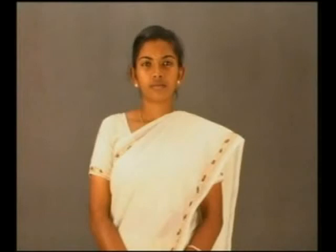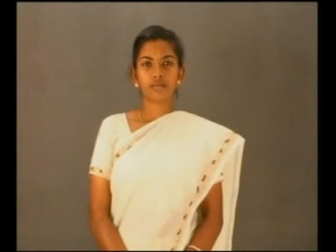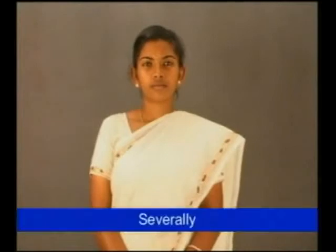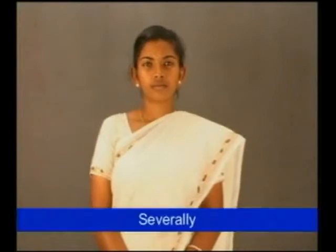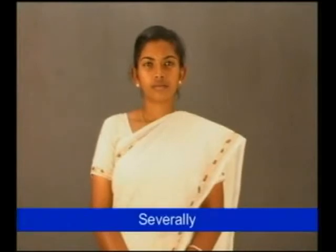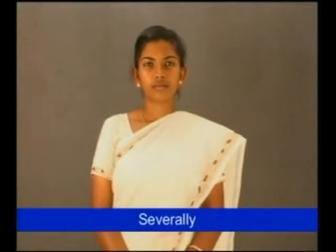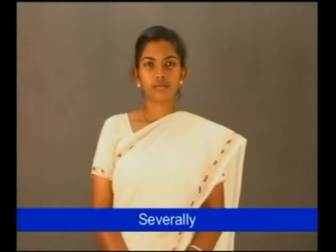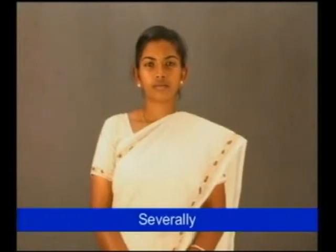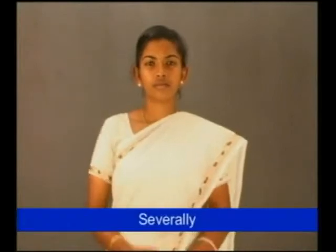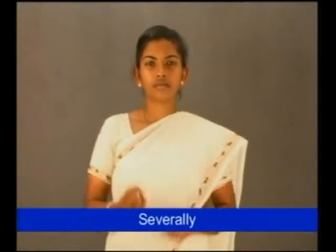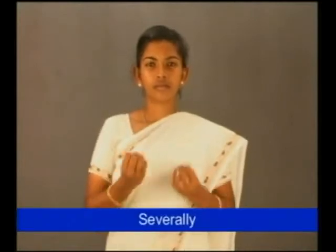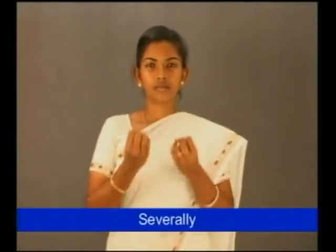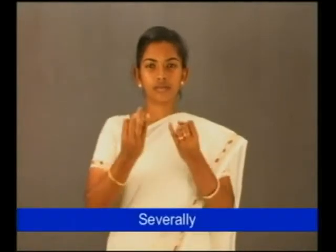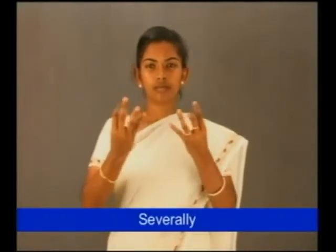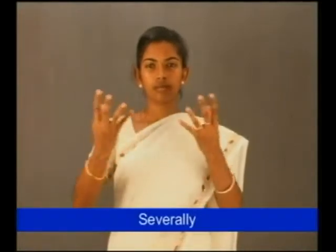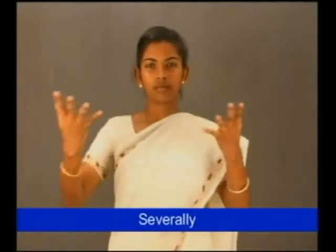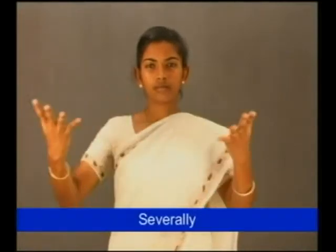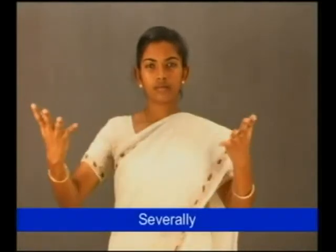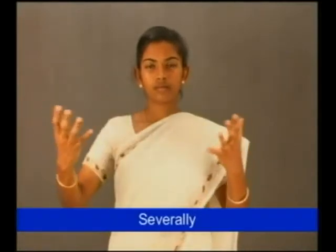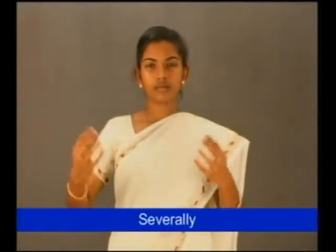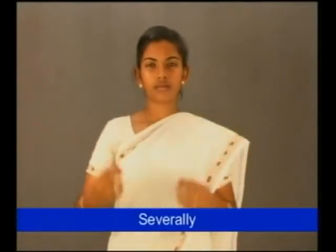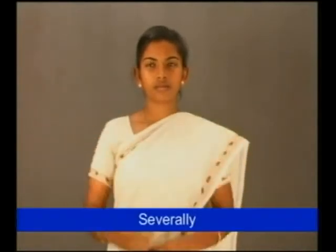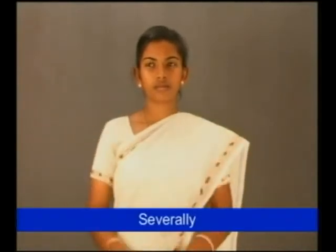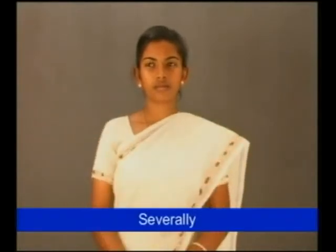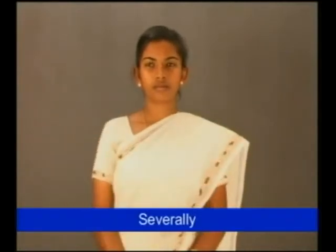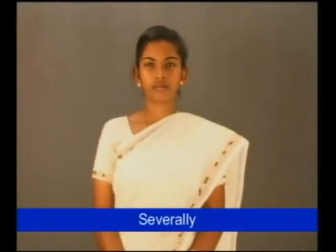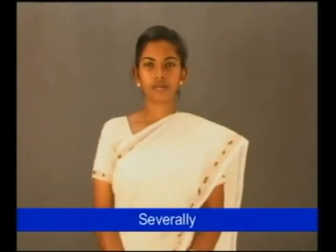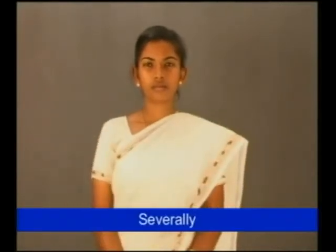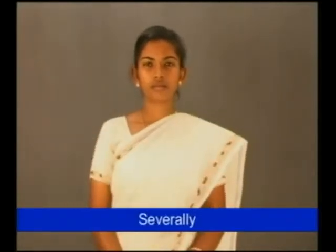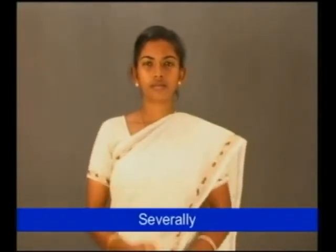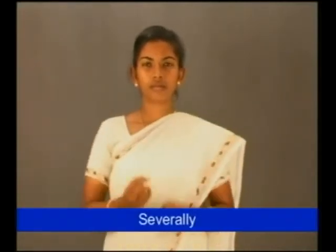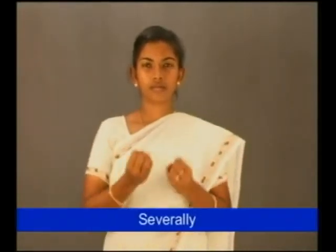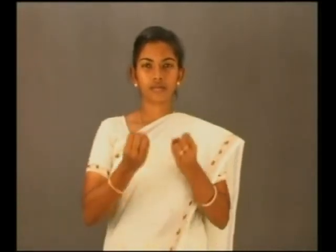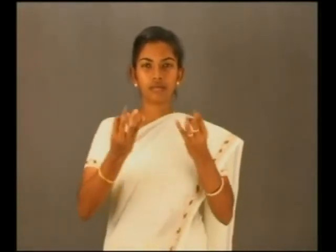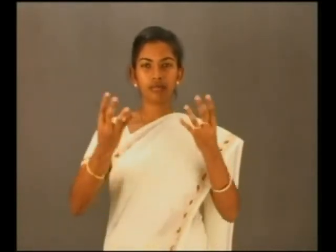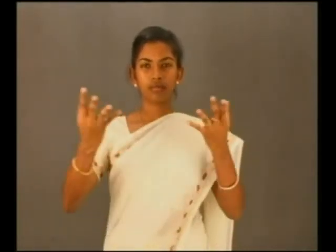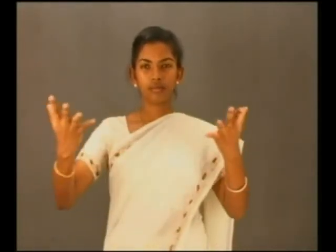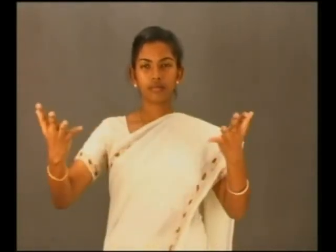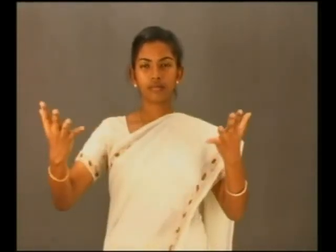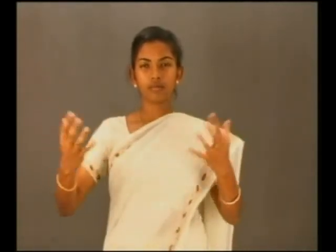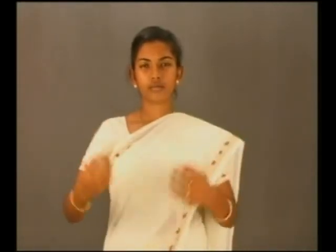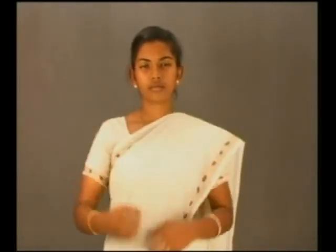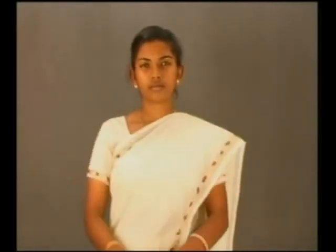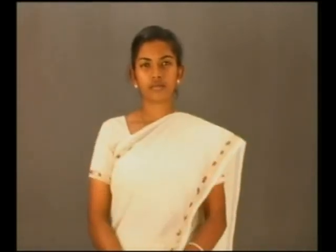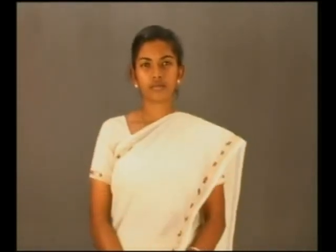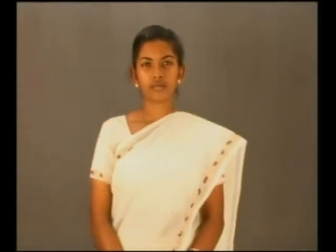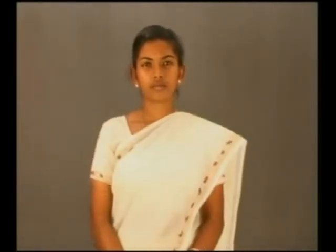Severally